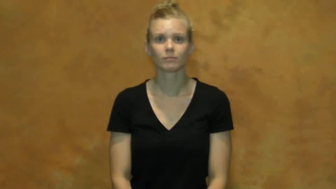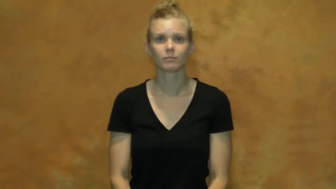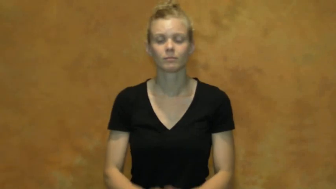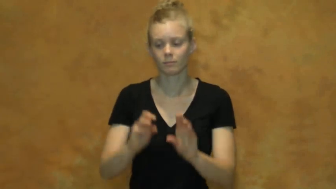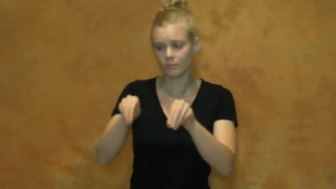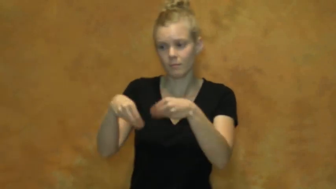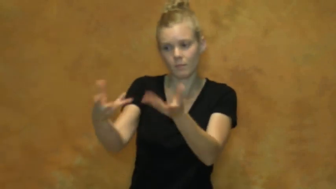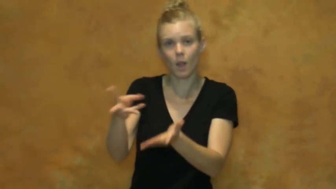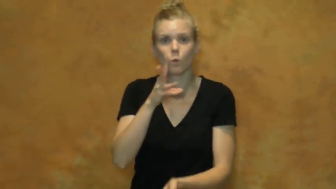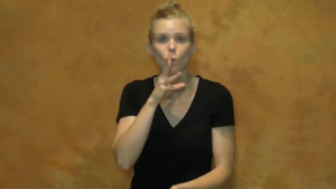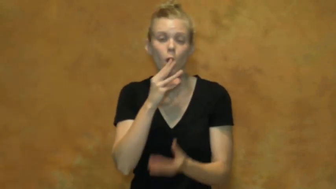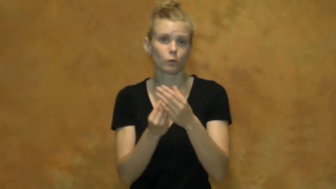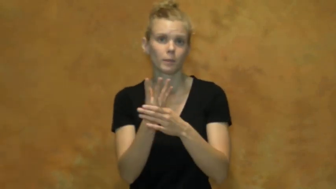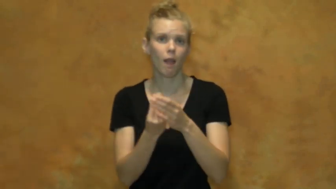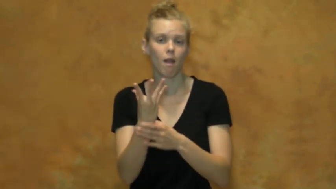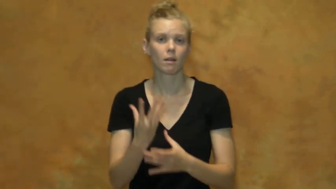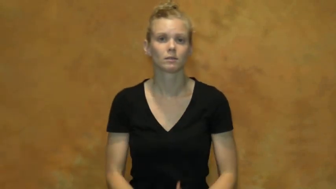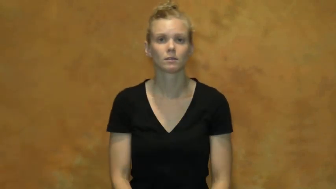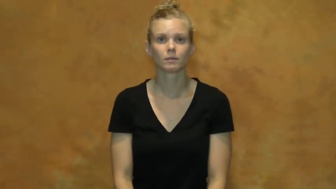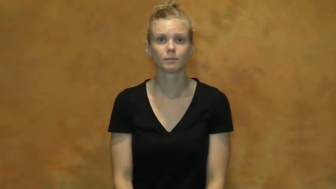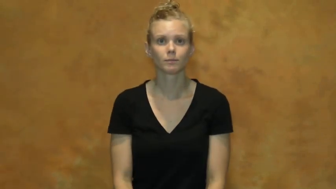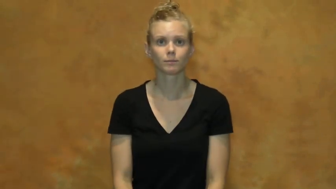watering